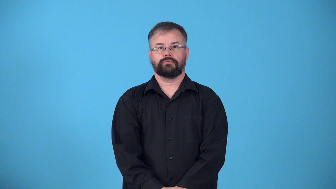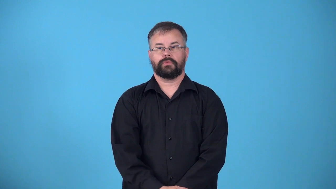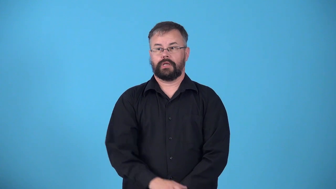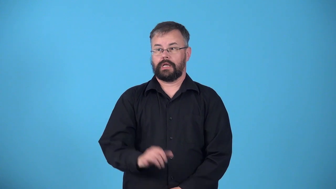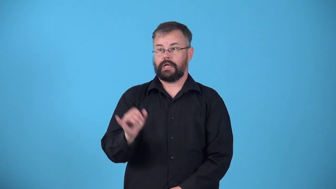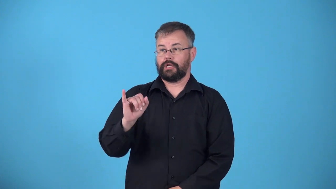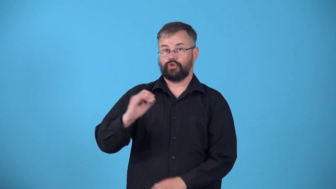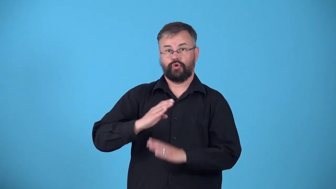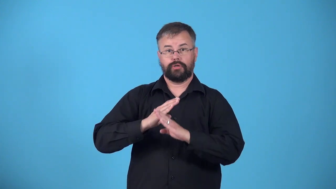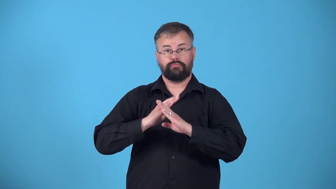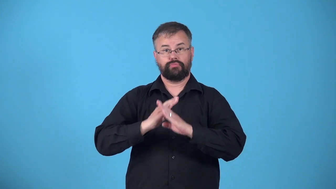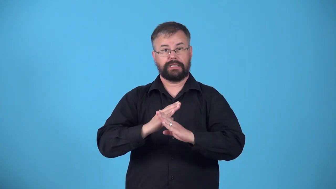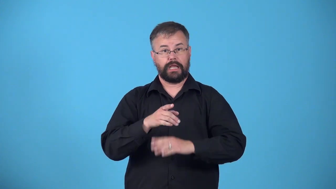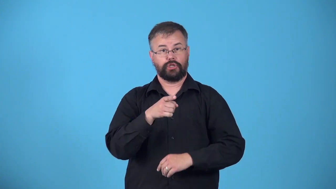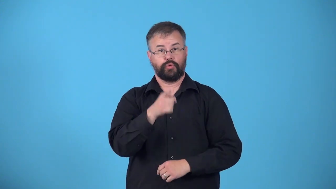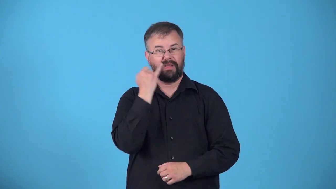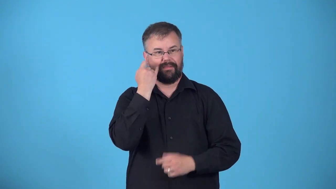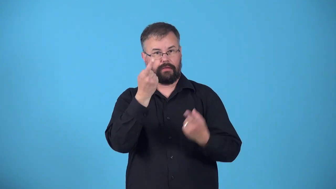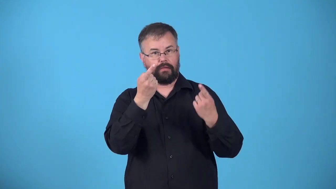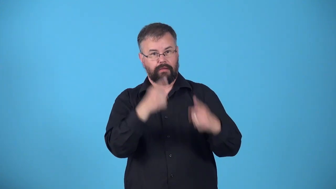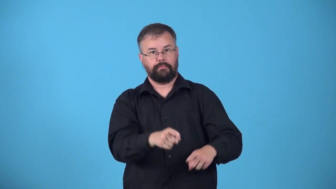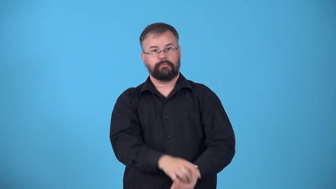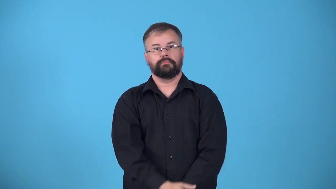insurance,insure